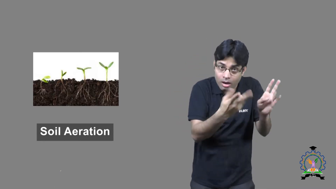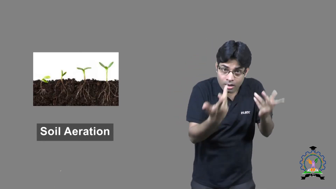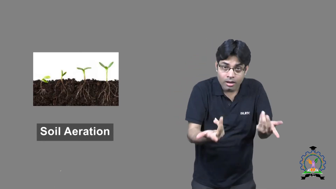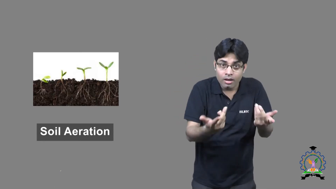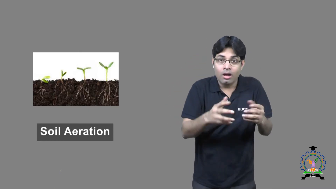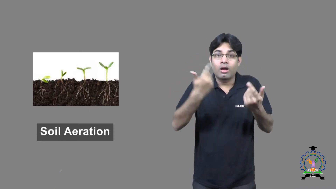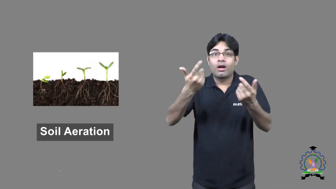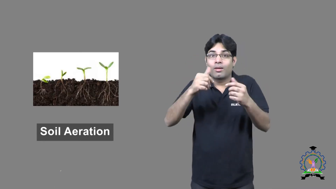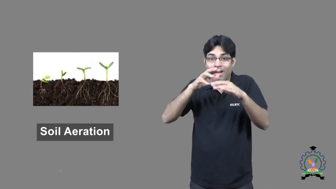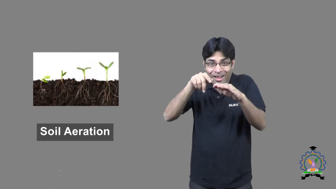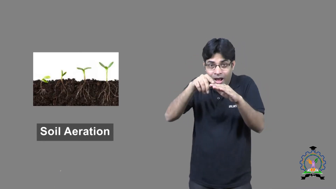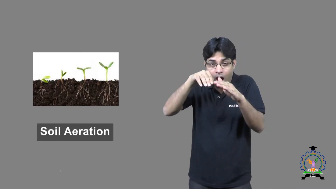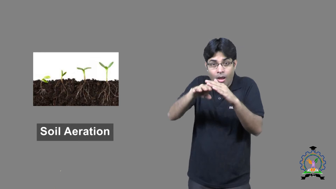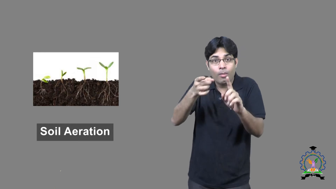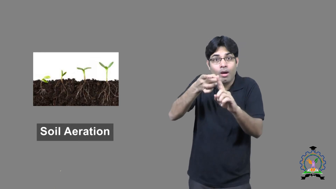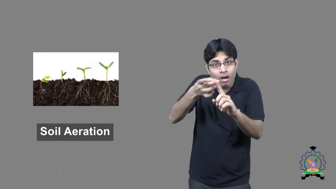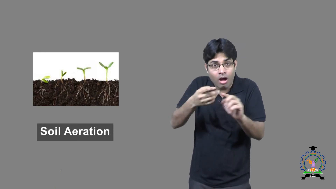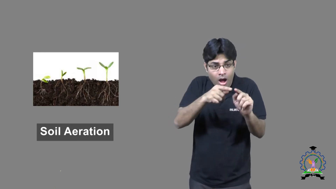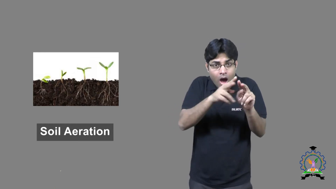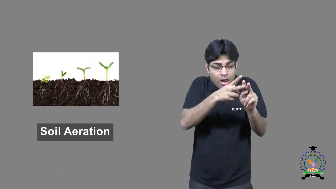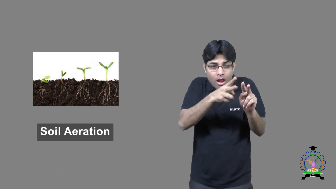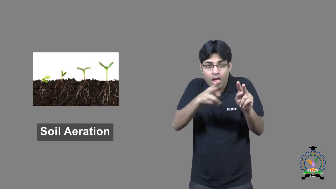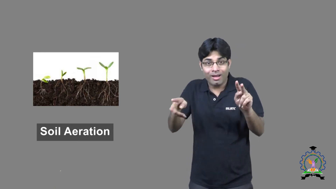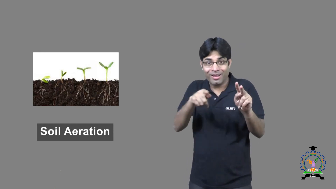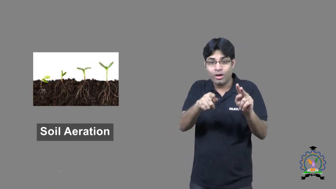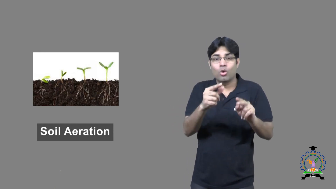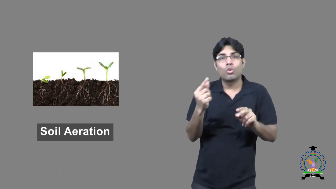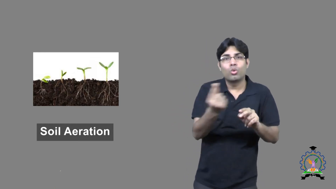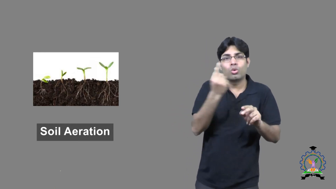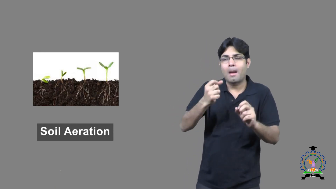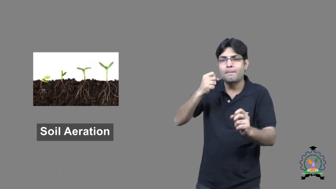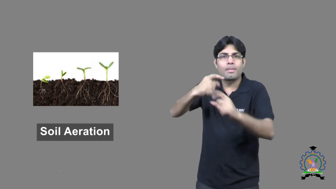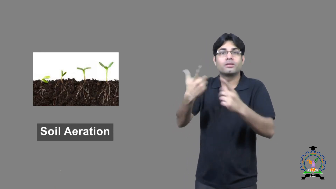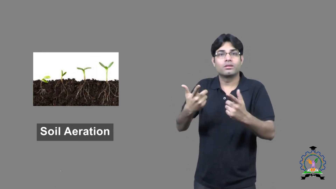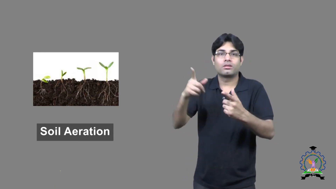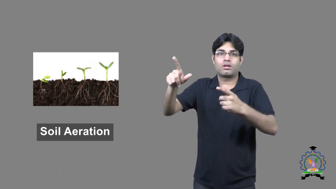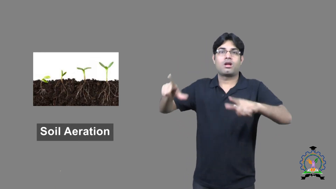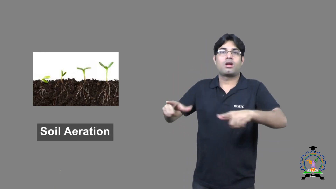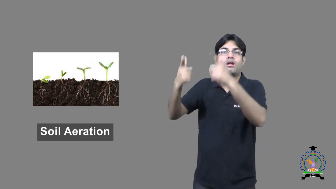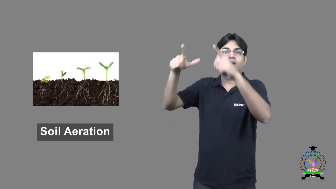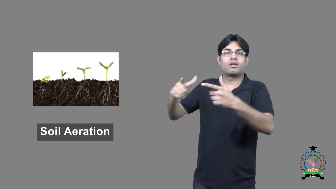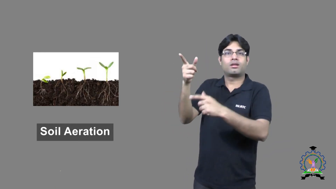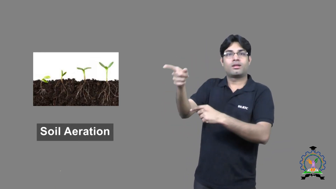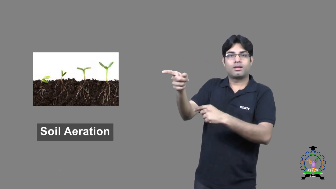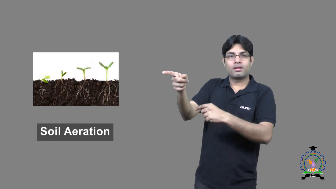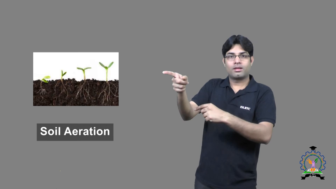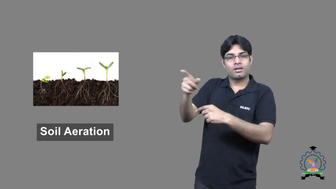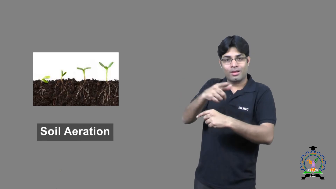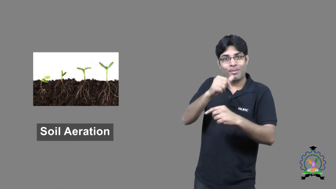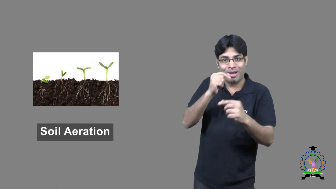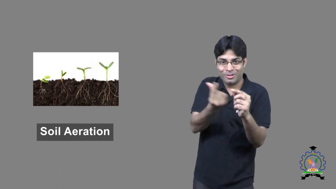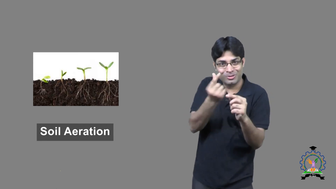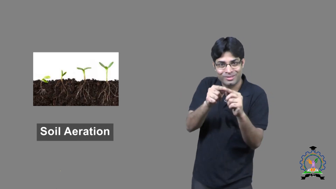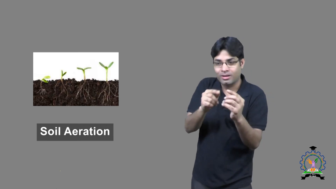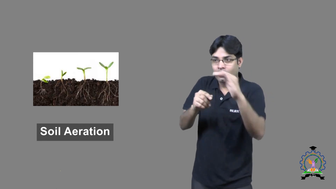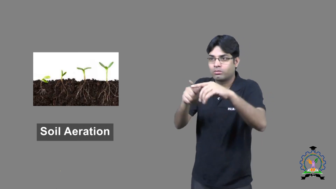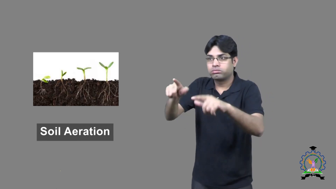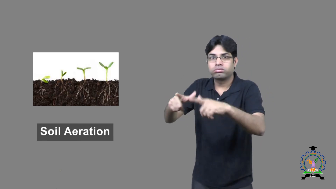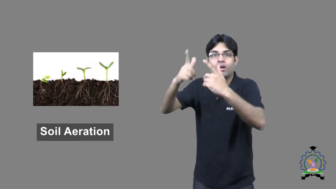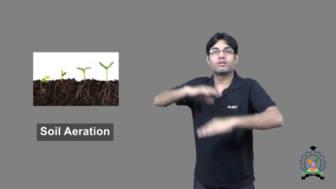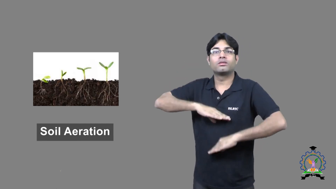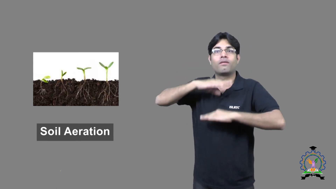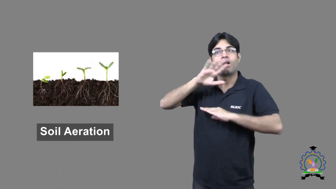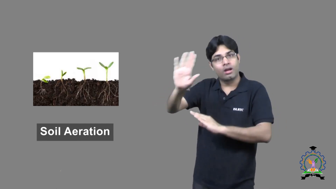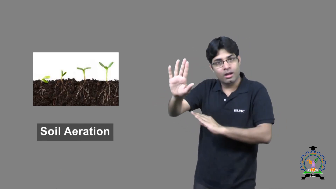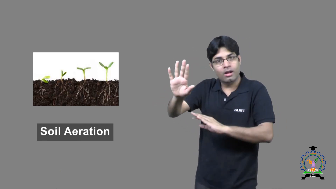Soil Aeration